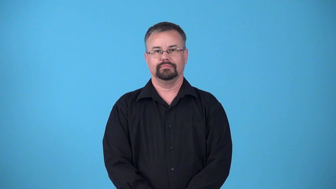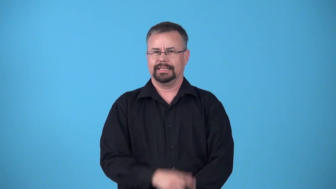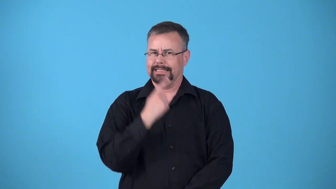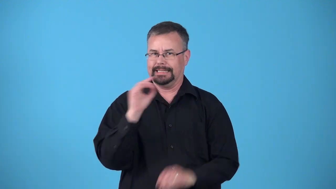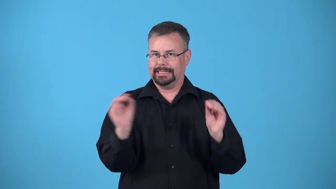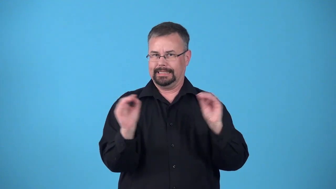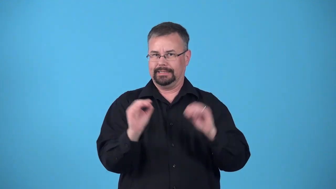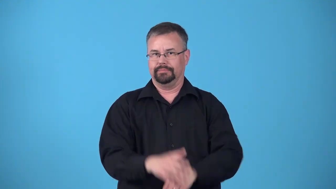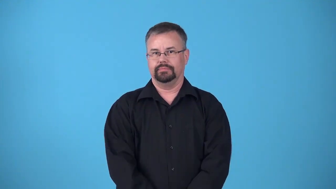hold your tongue